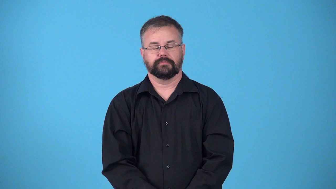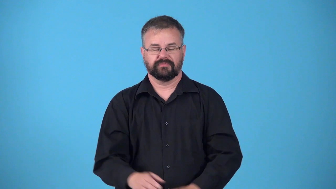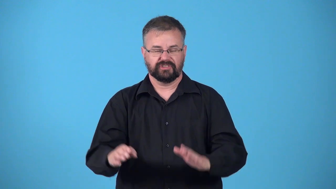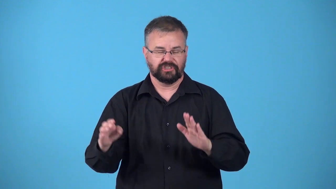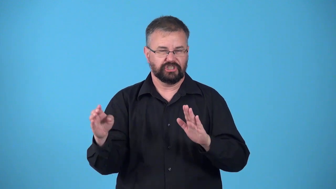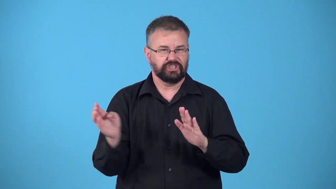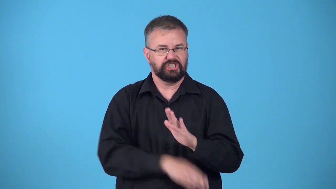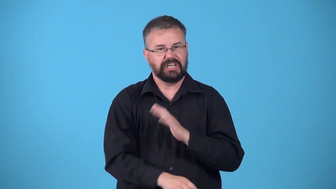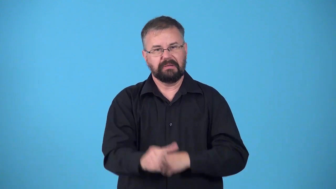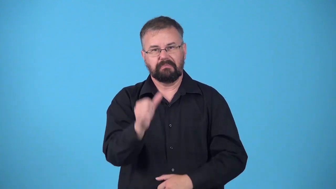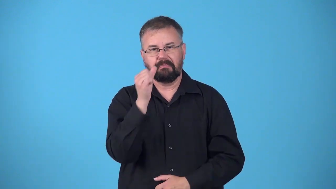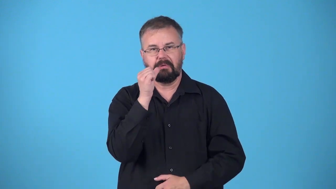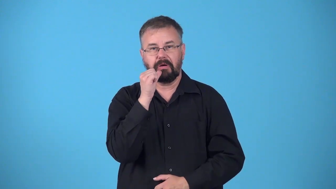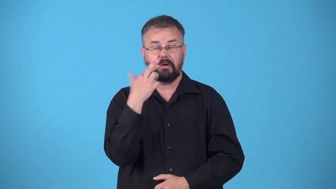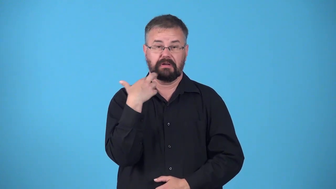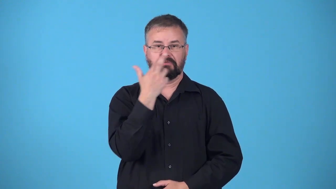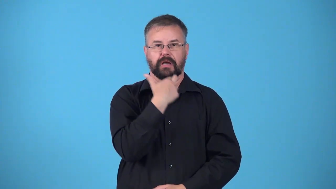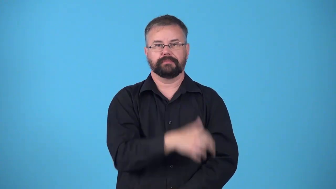dive-bar